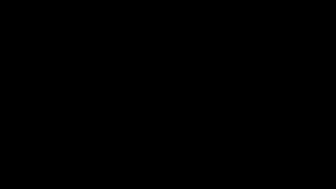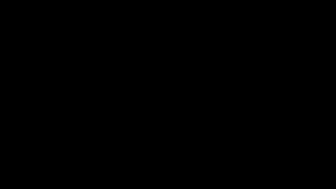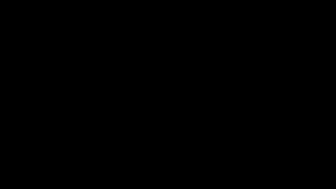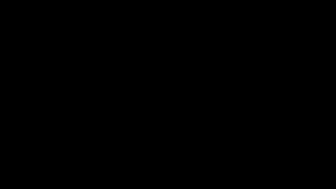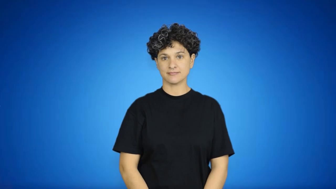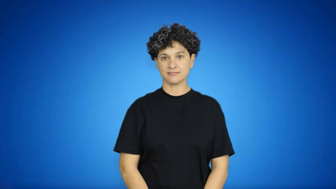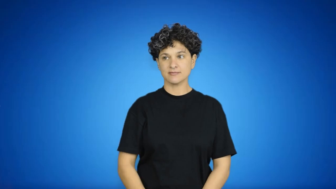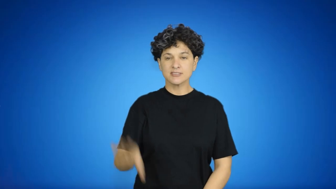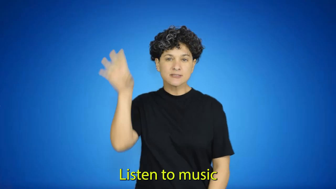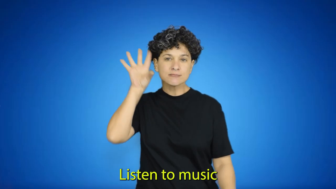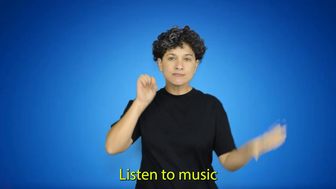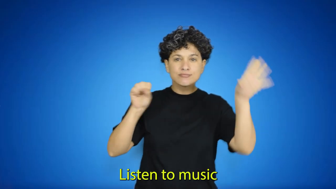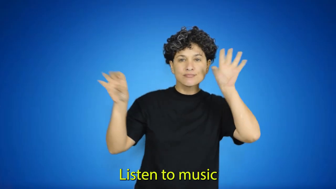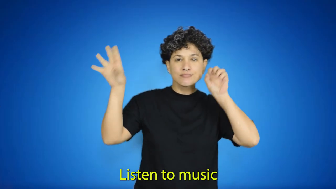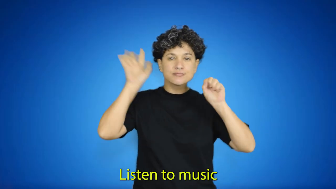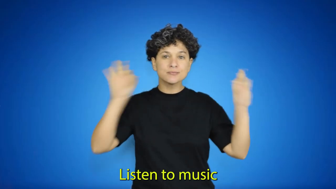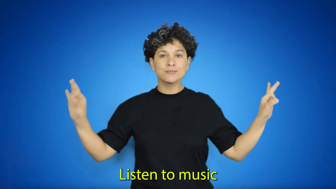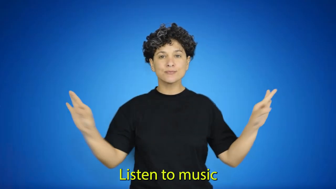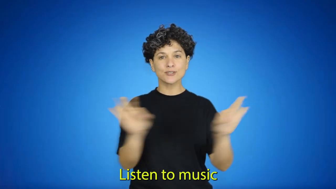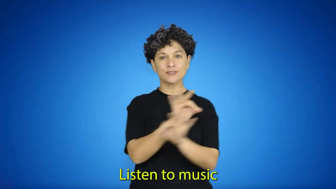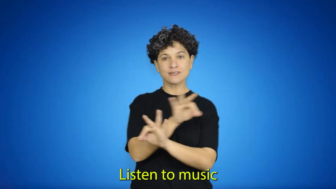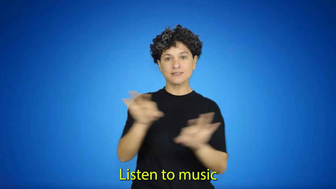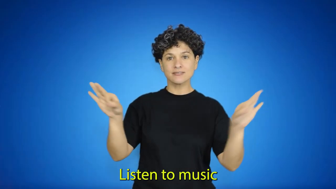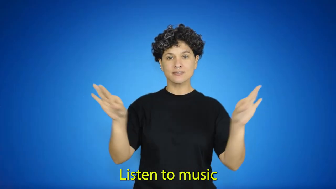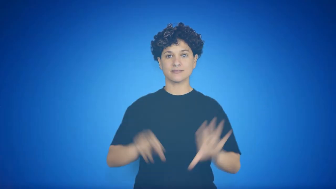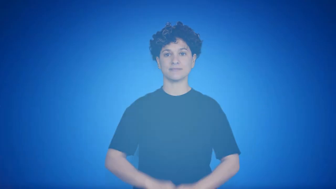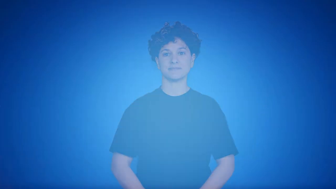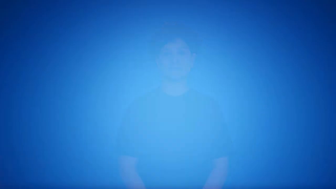Listen to music